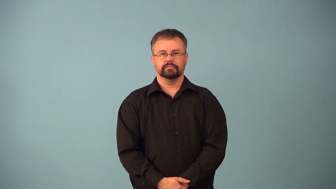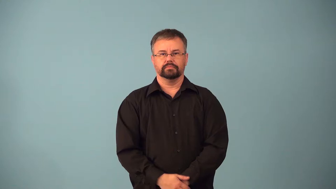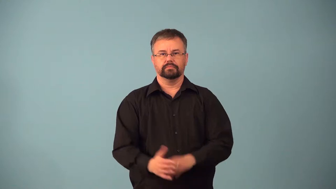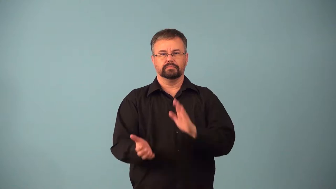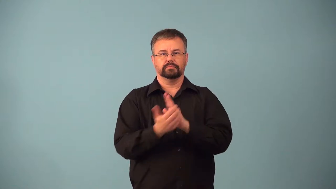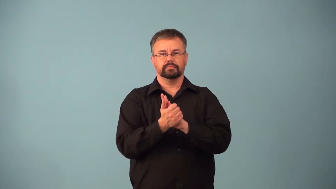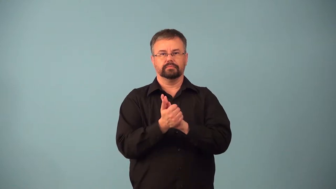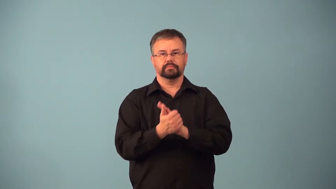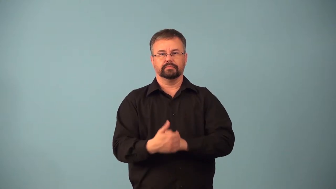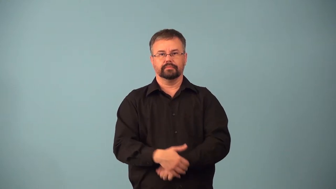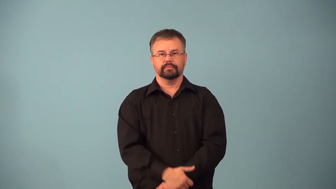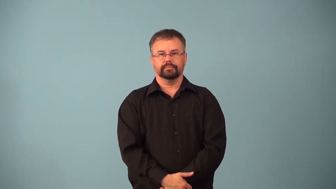addendum,rider